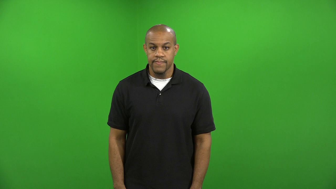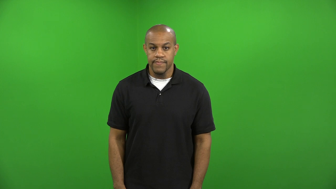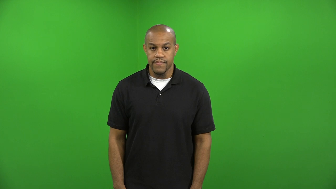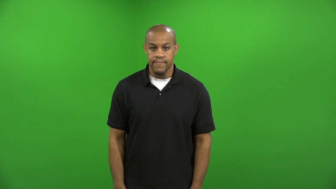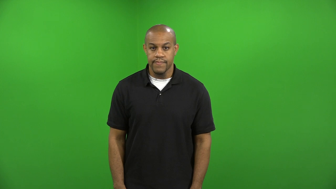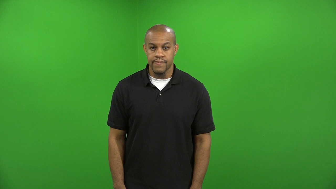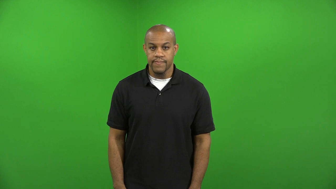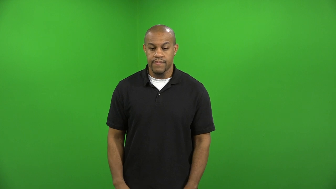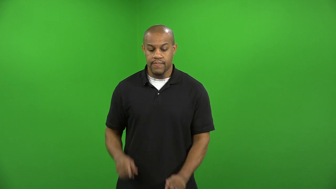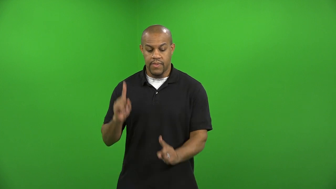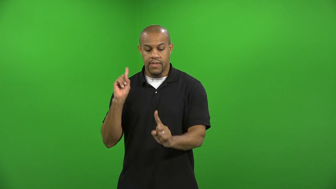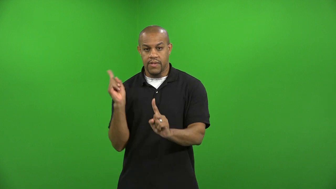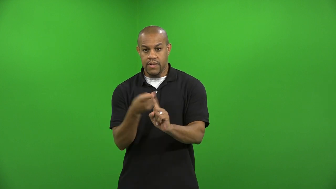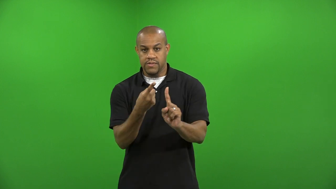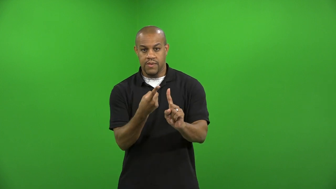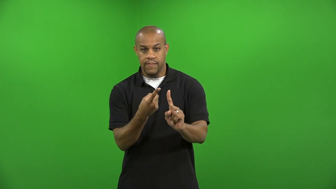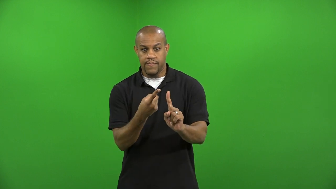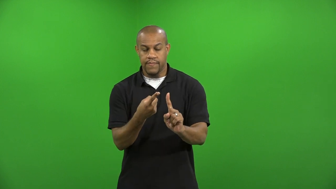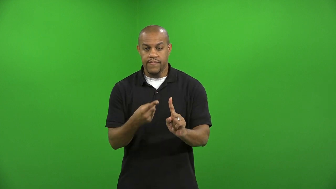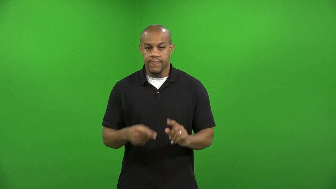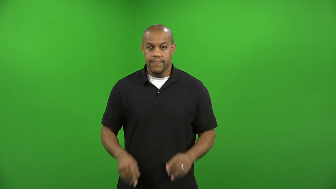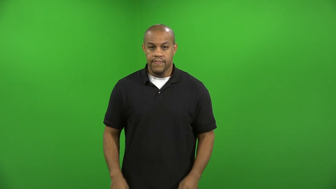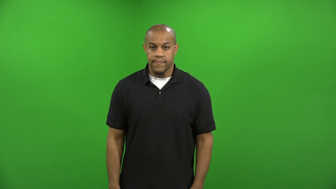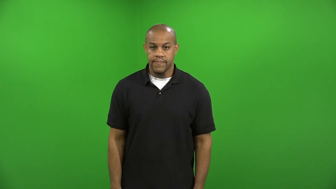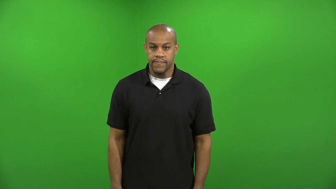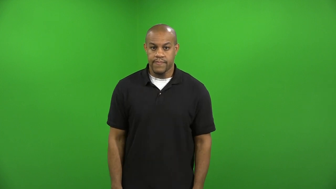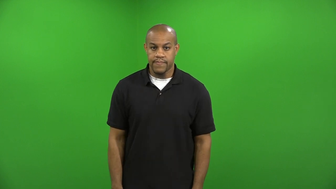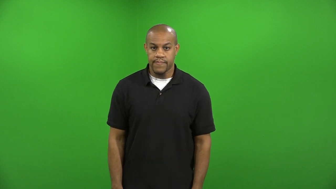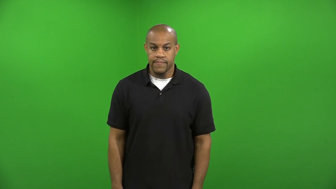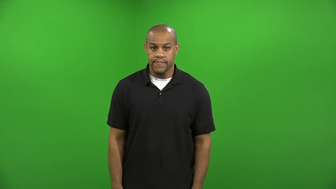hit